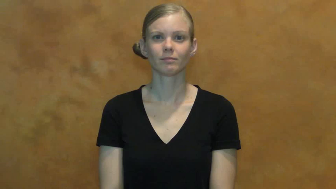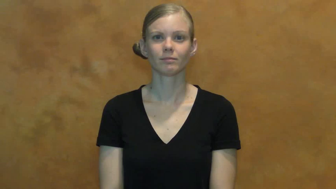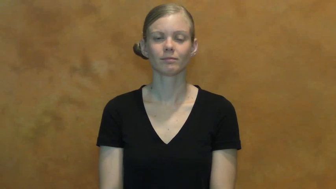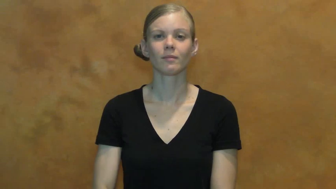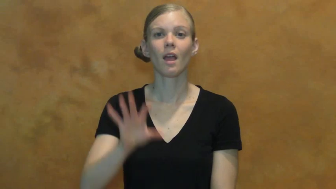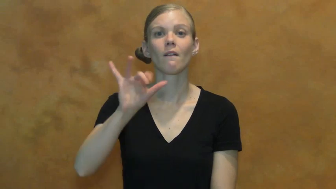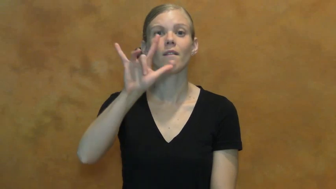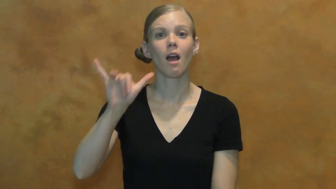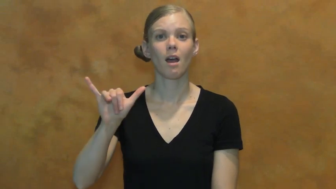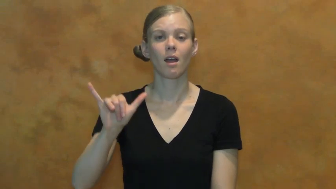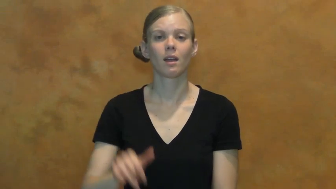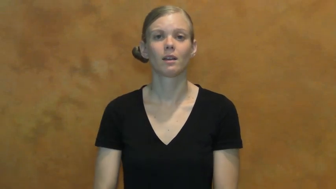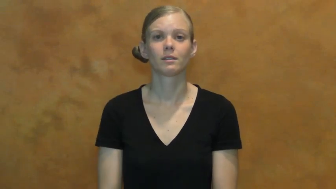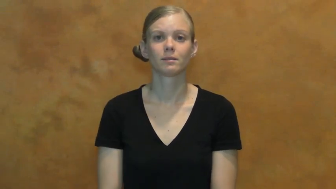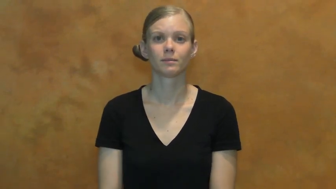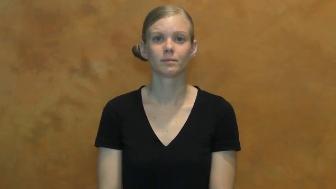fly